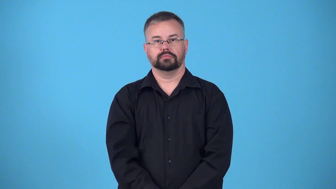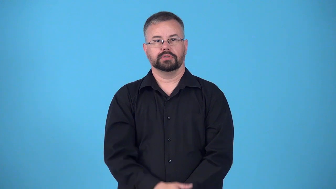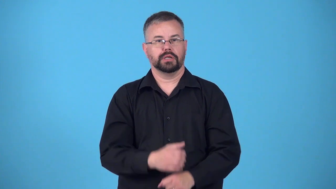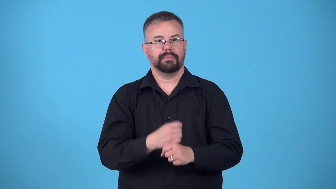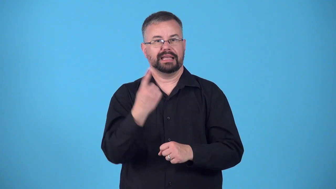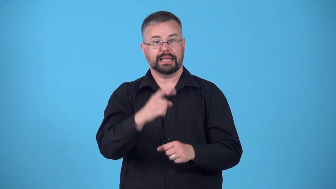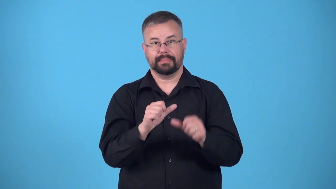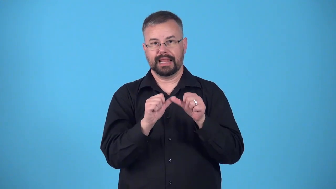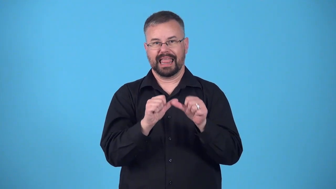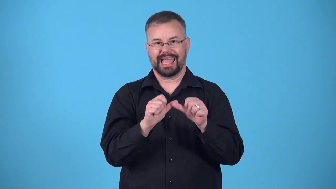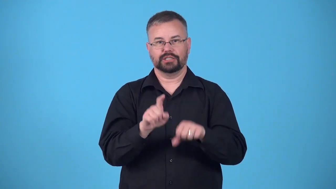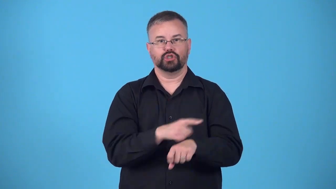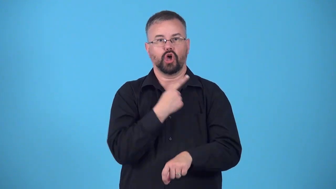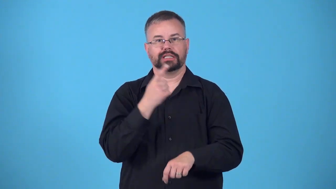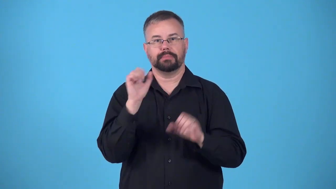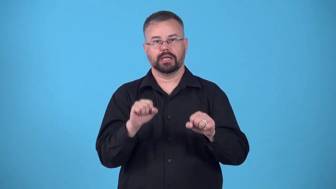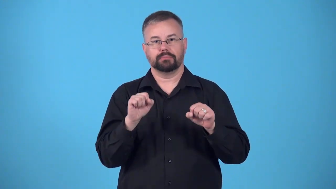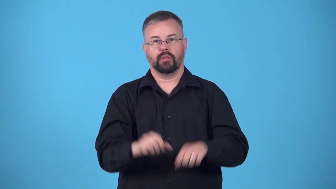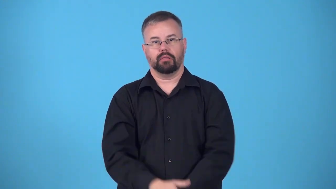string out